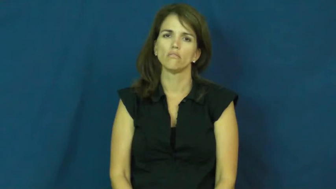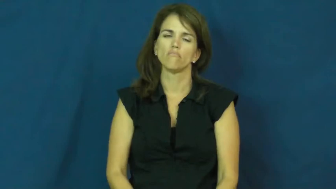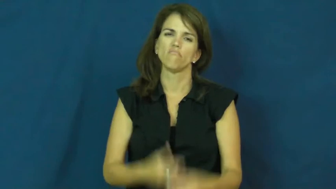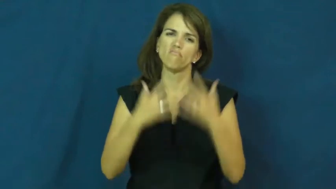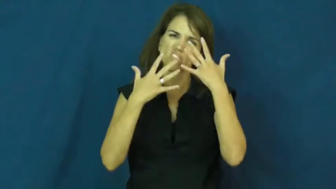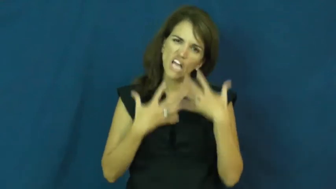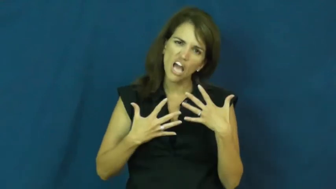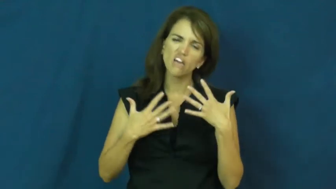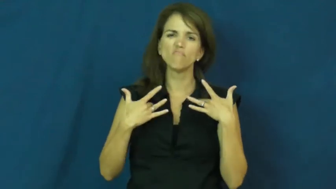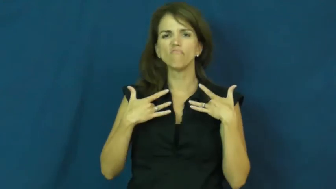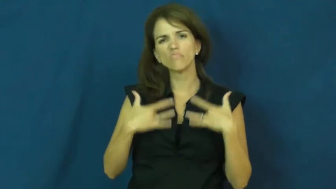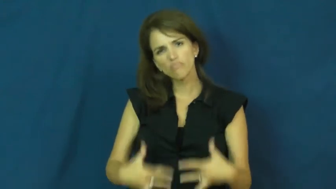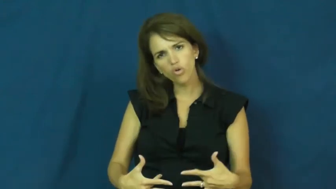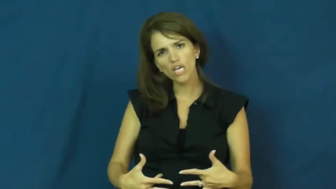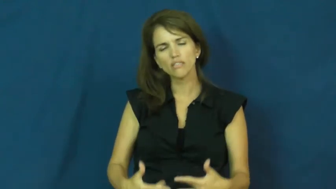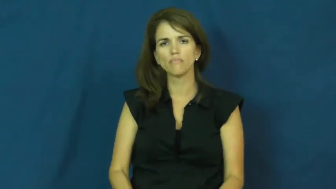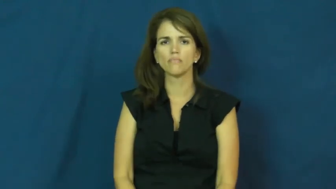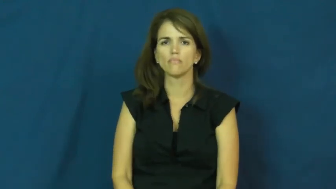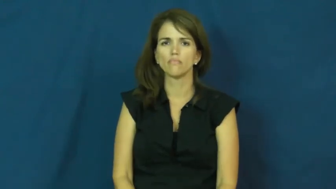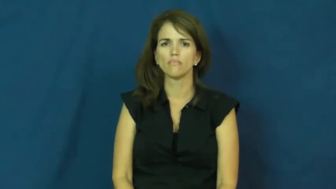feeling blue